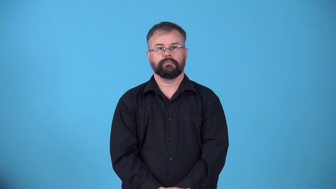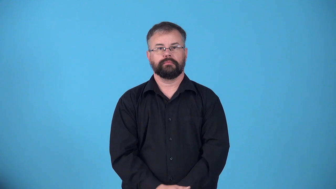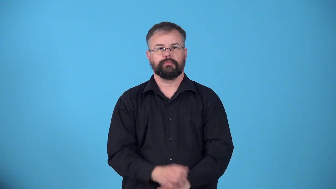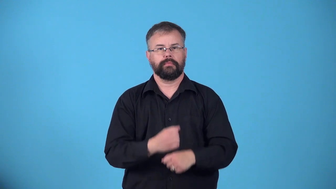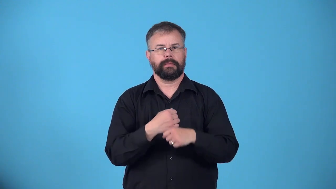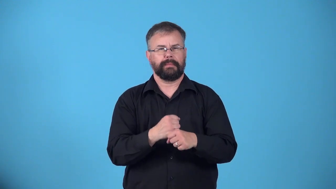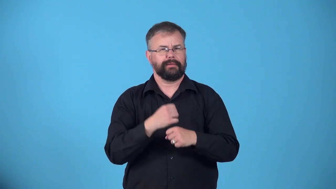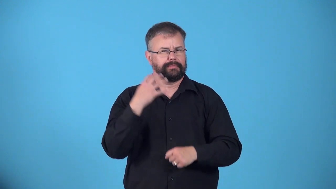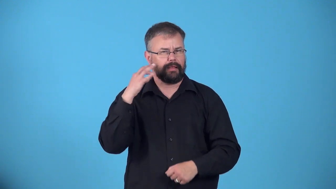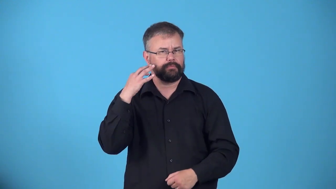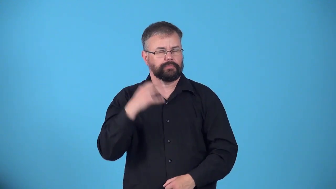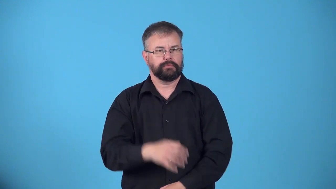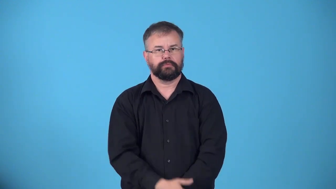let out a sound